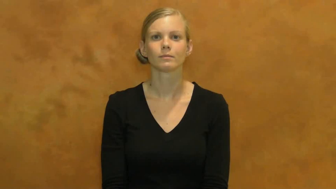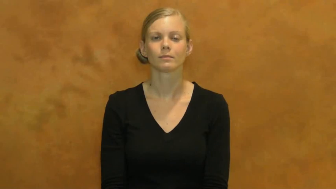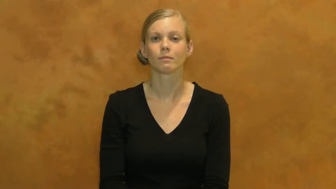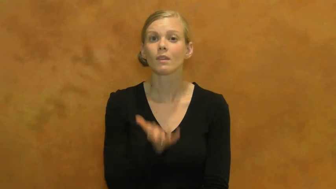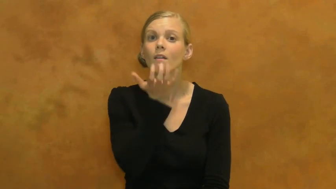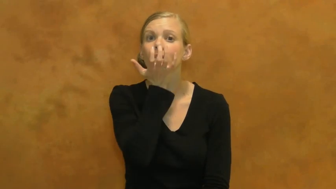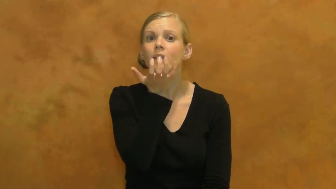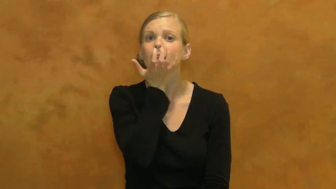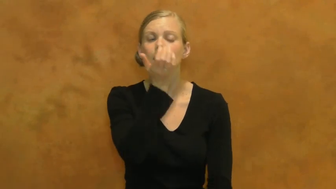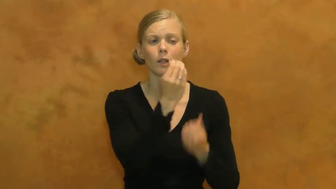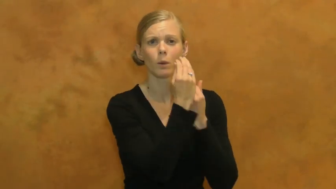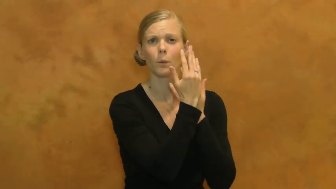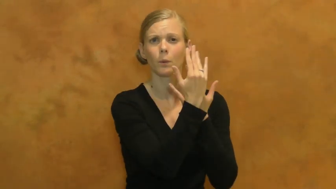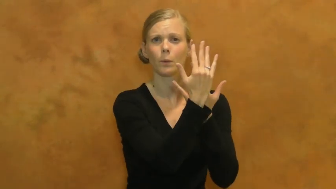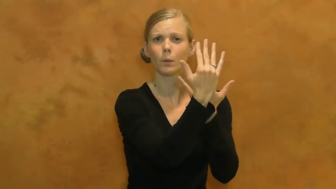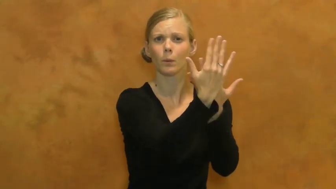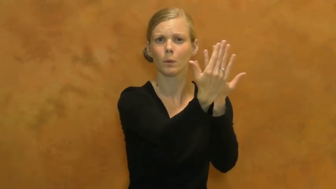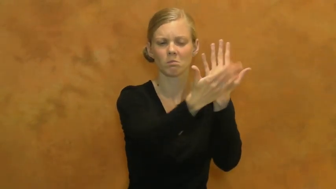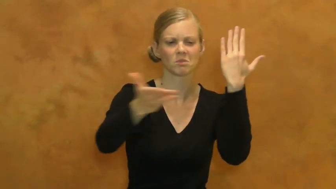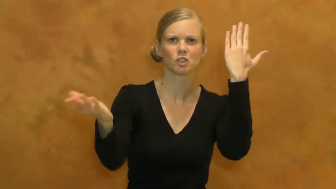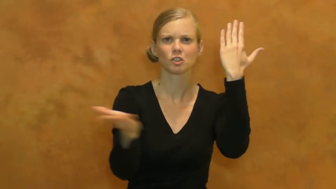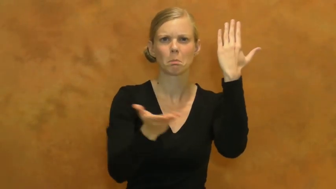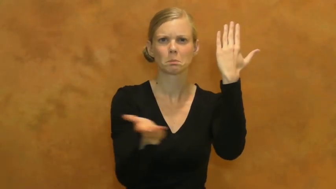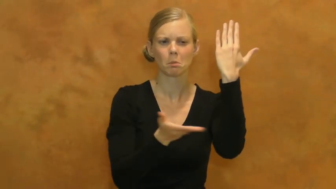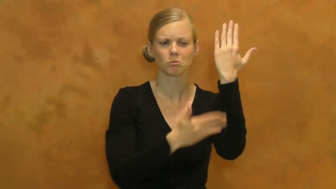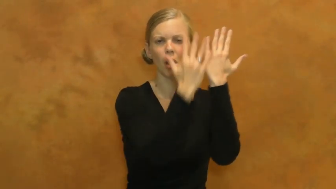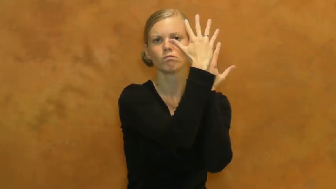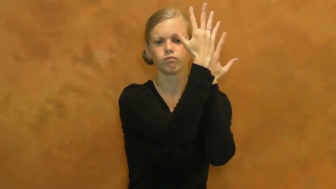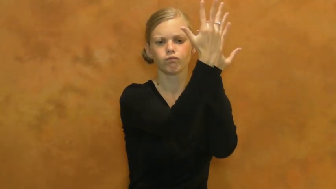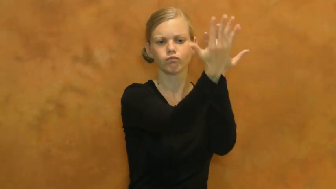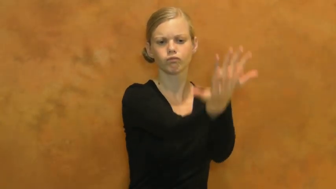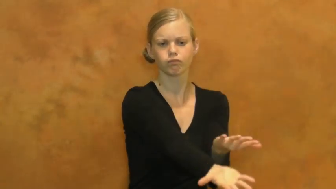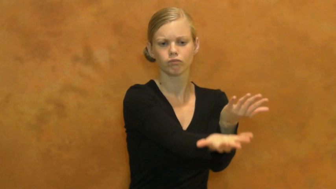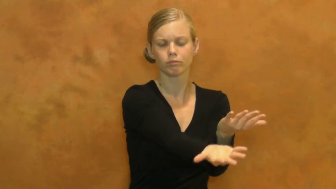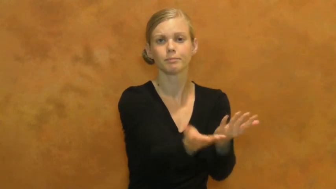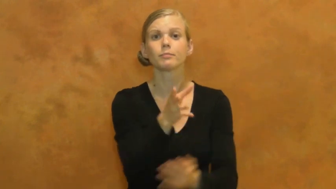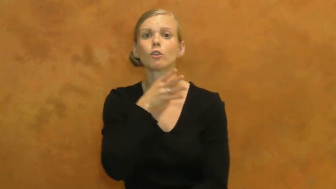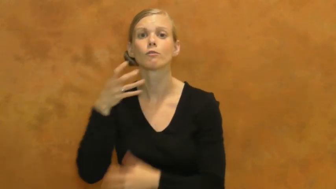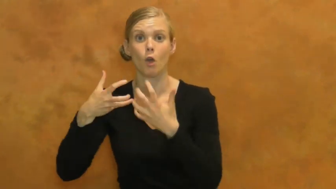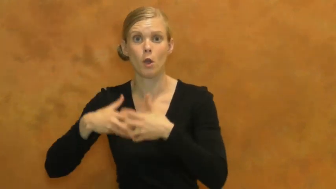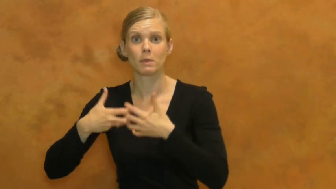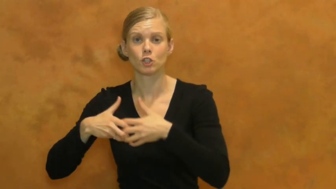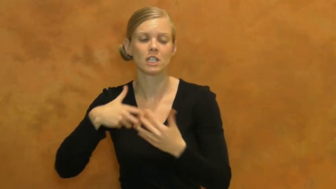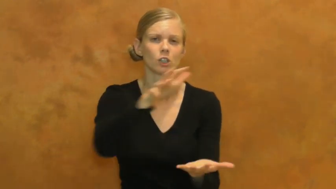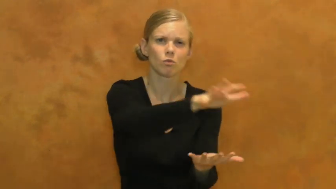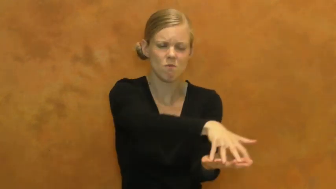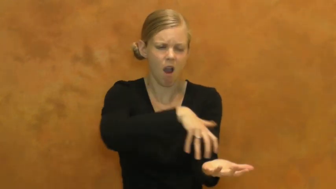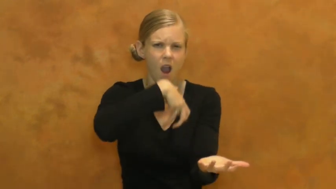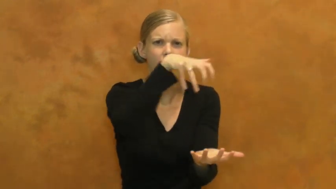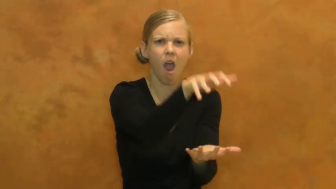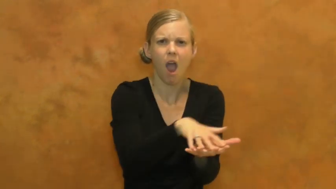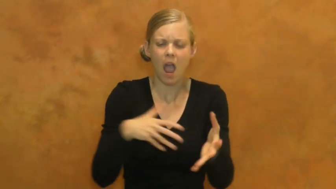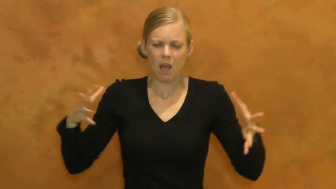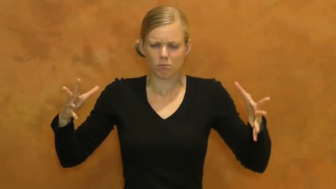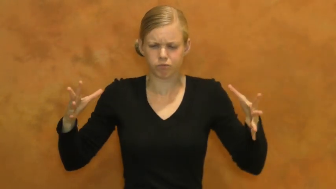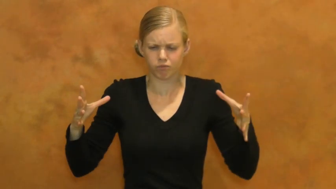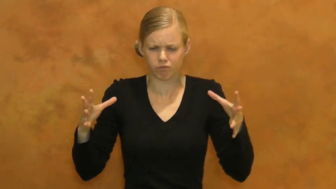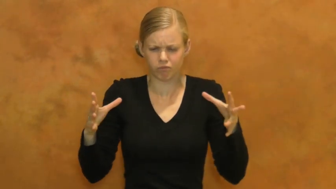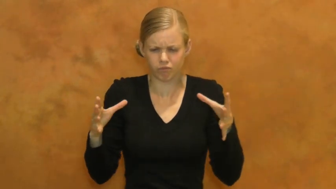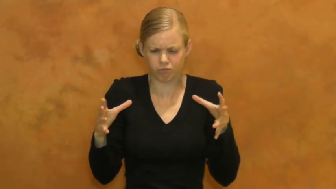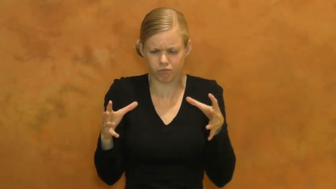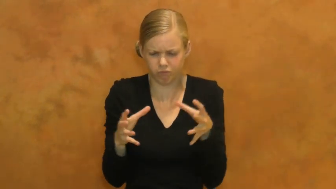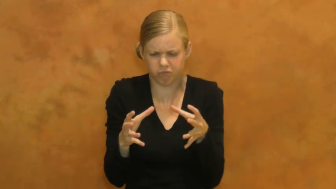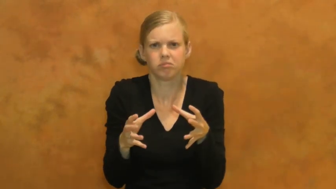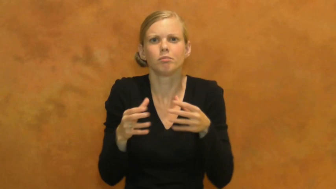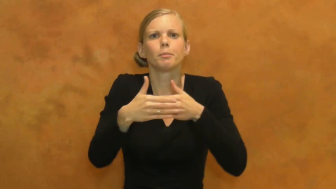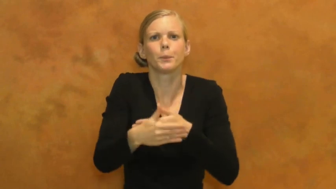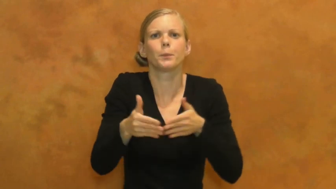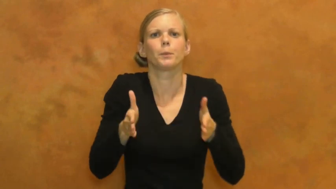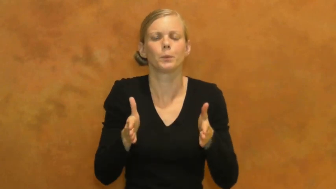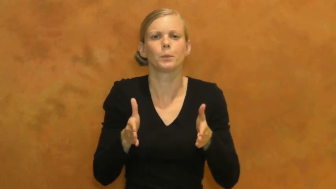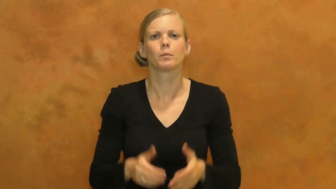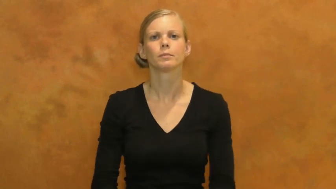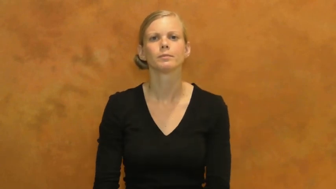baler